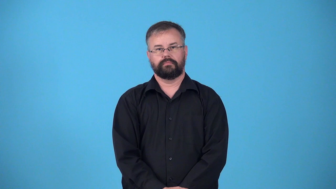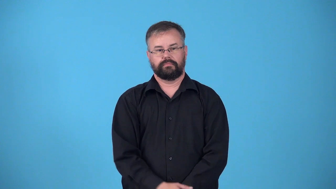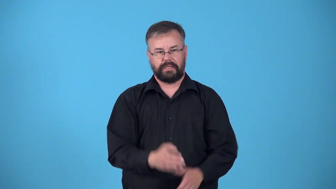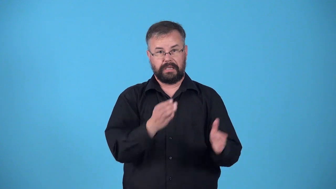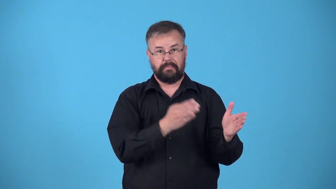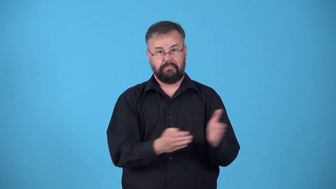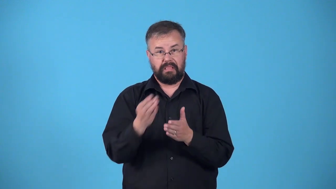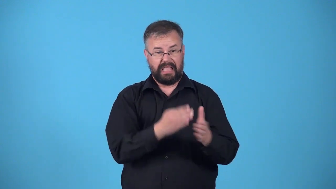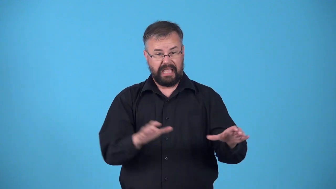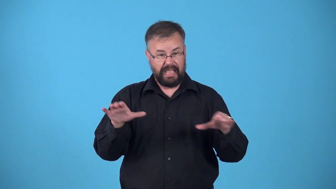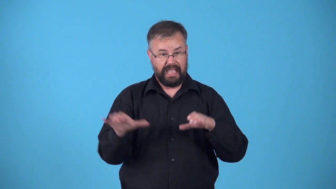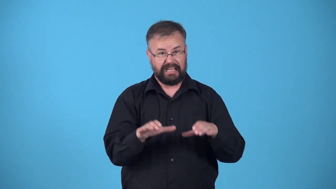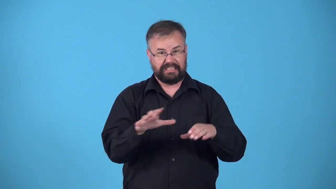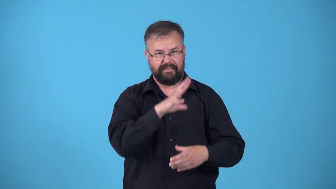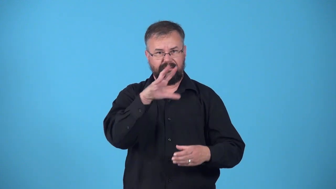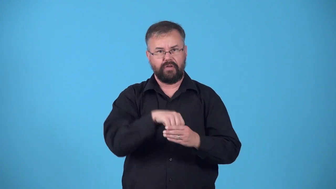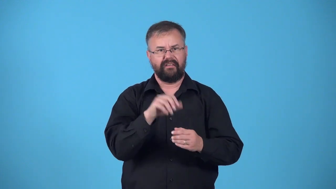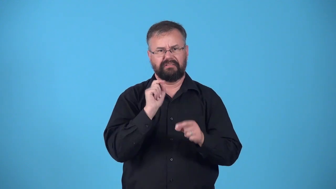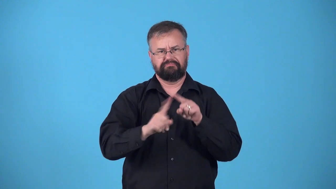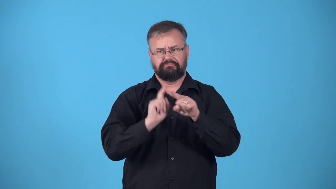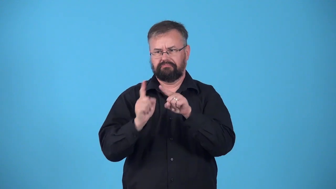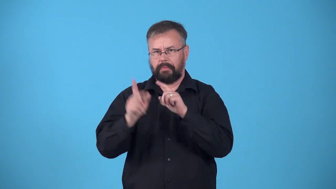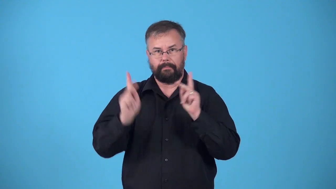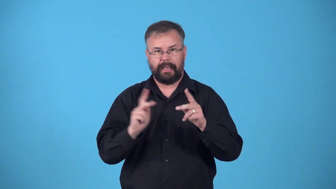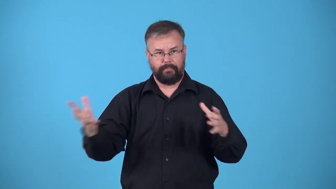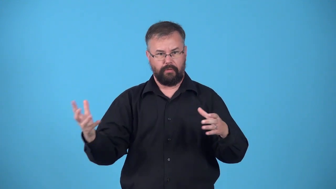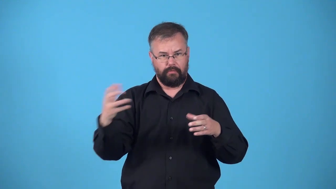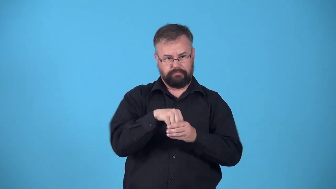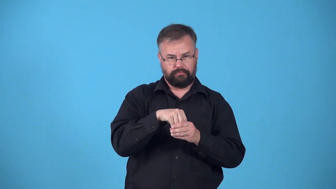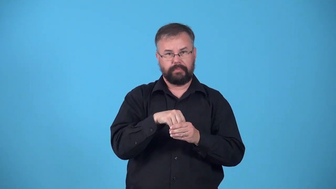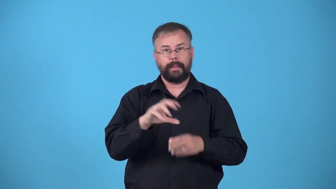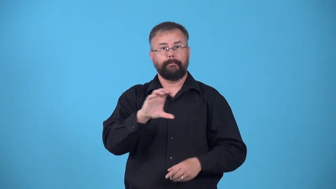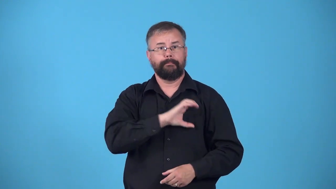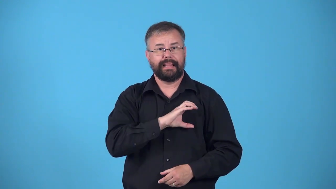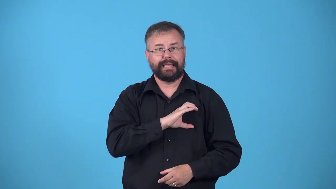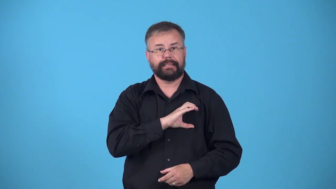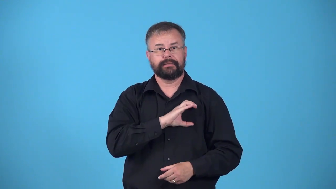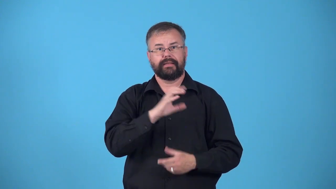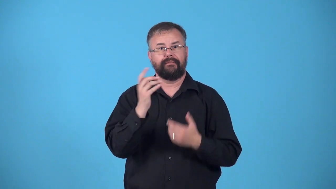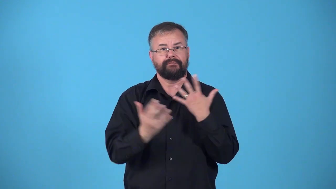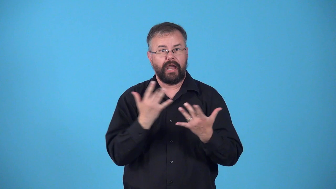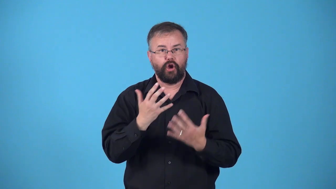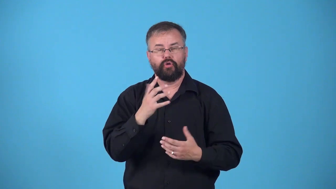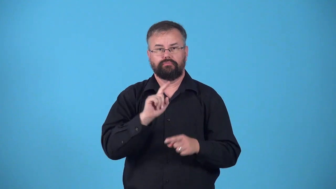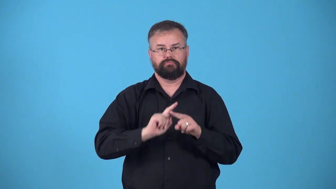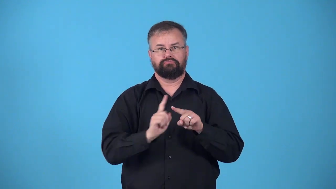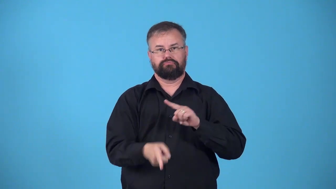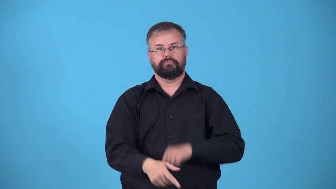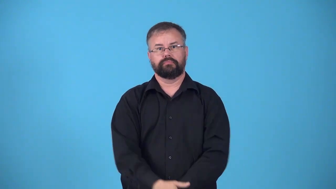operation